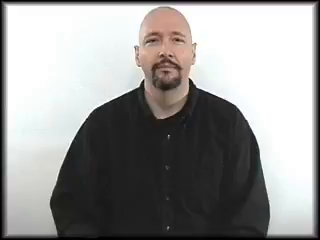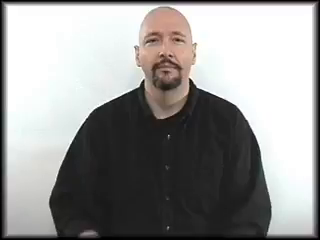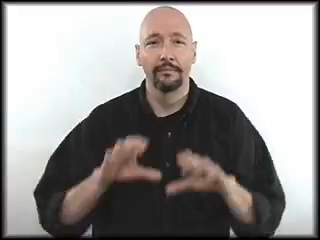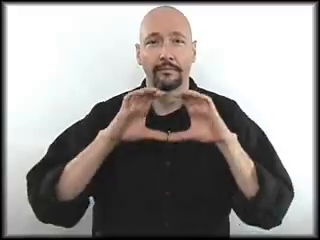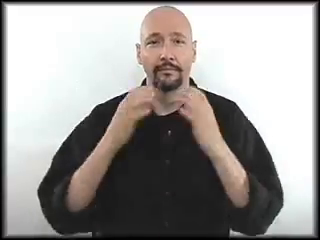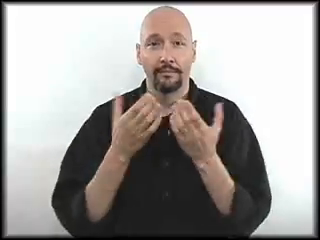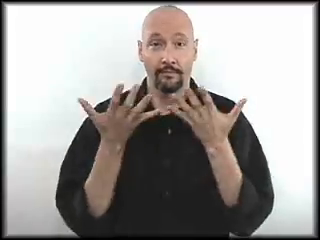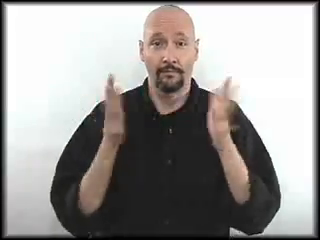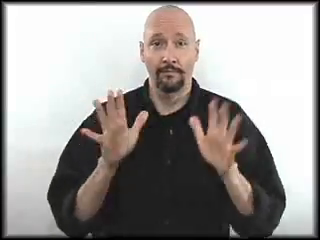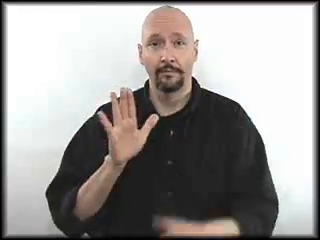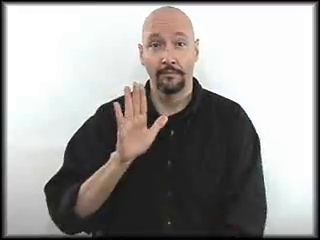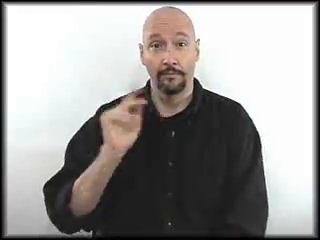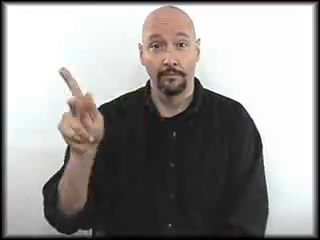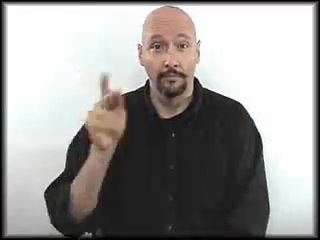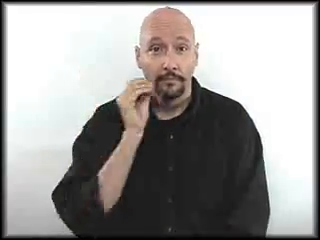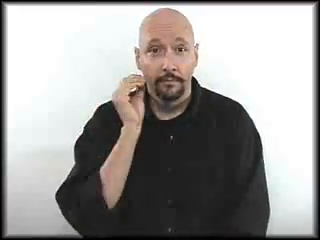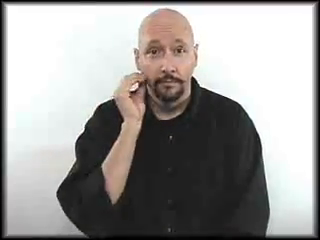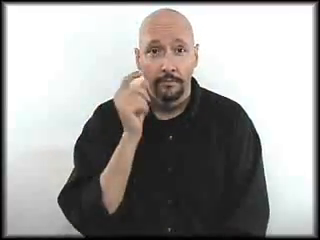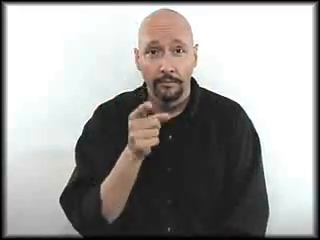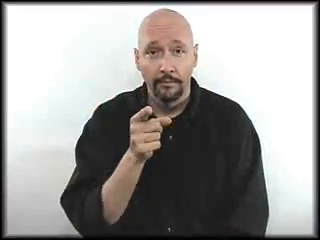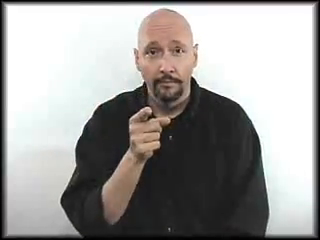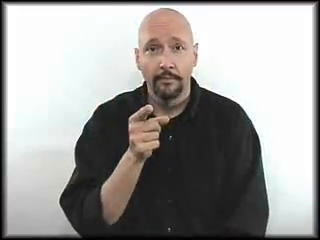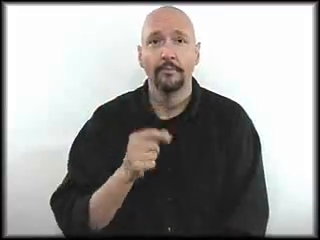class finish go back home you